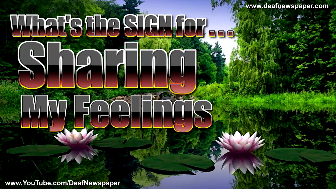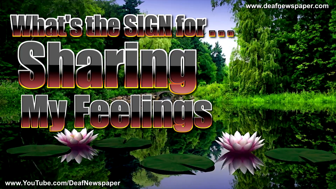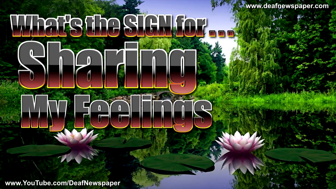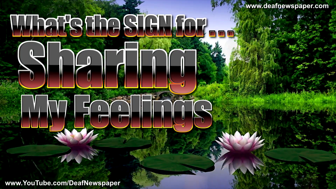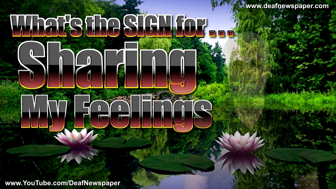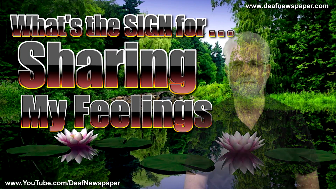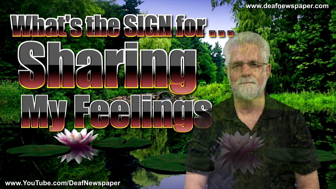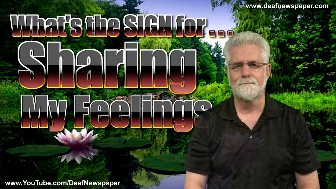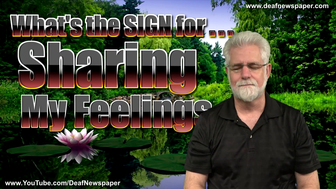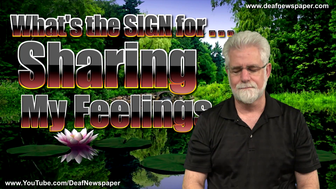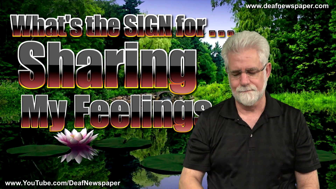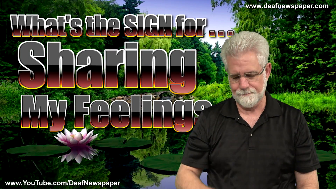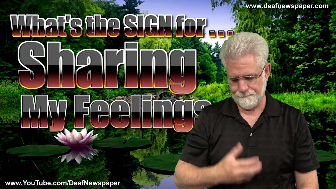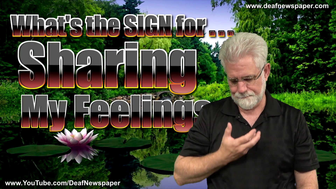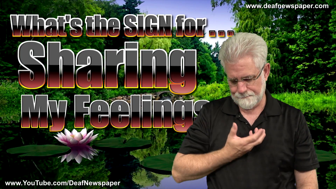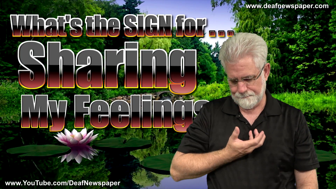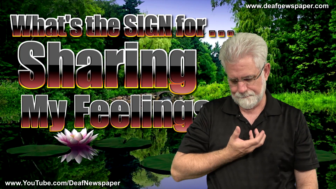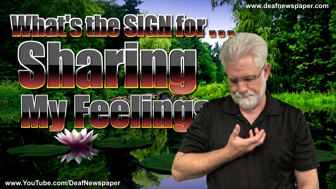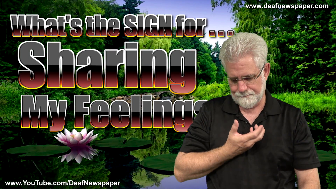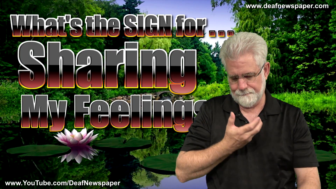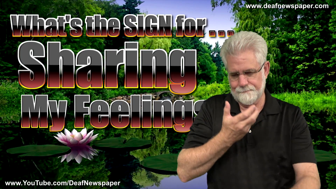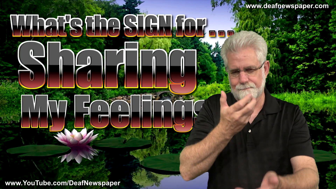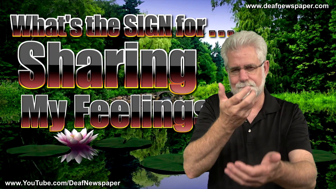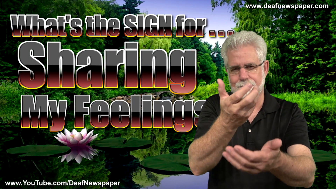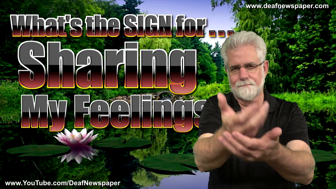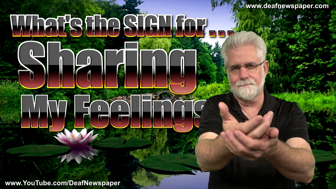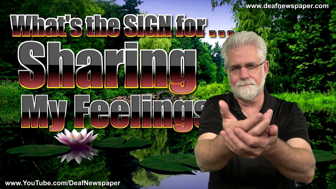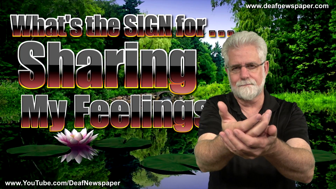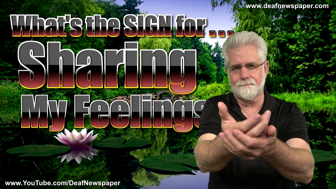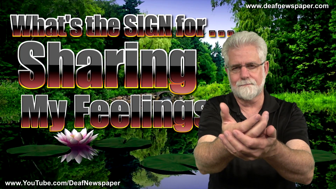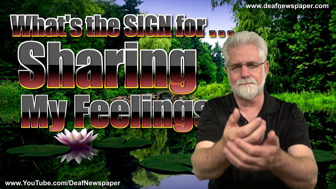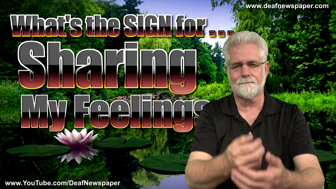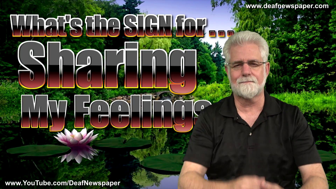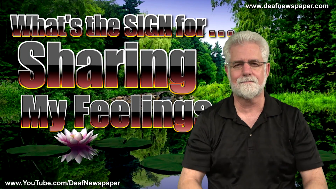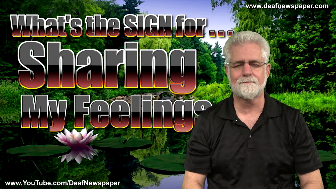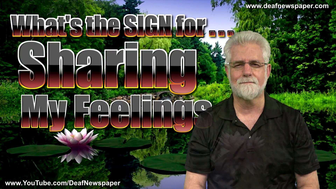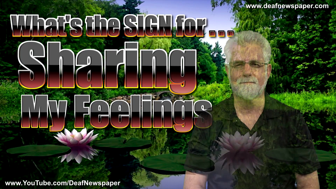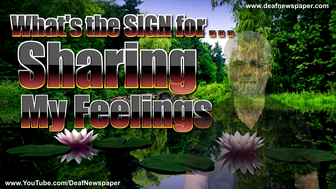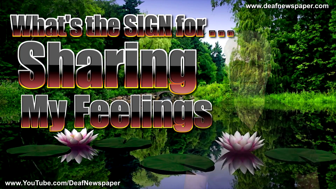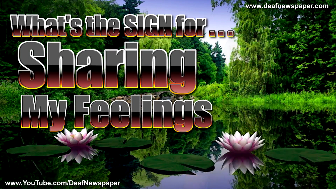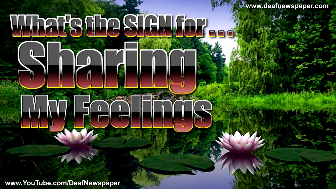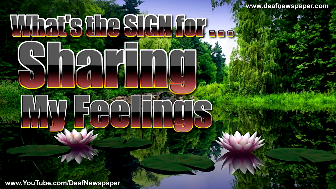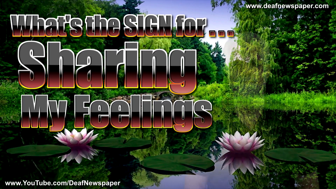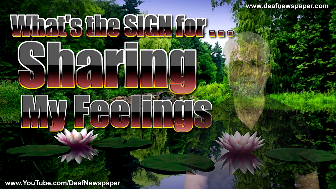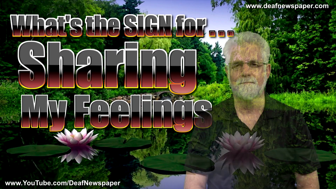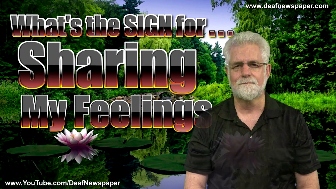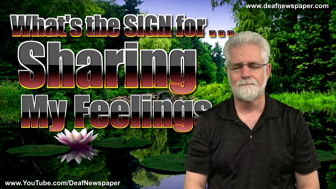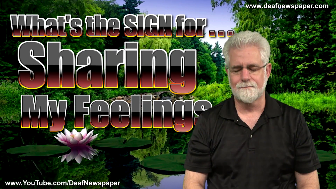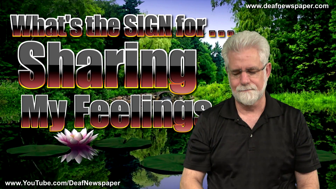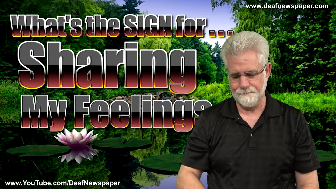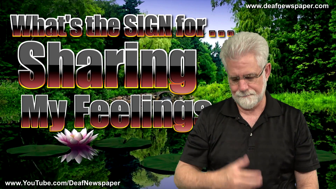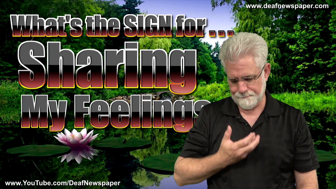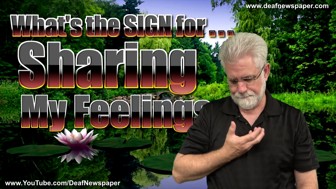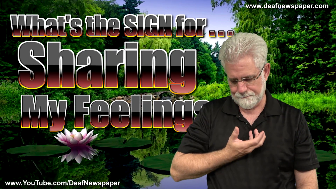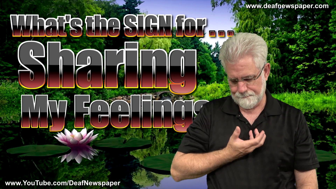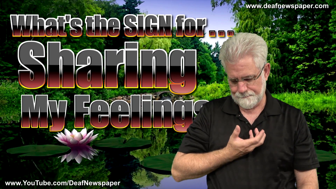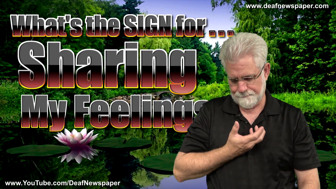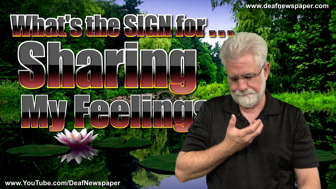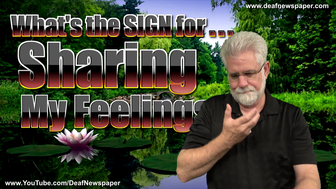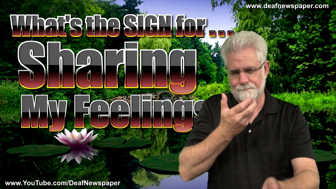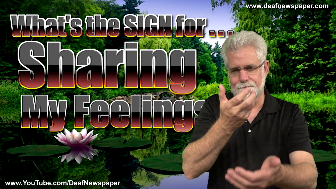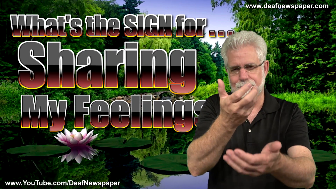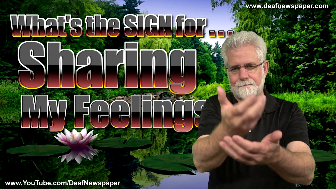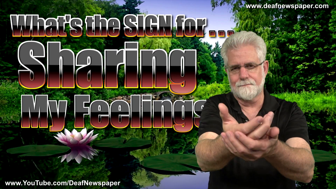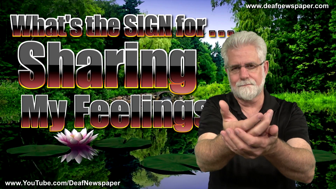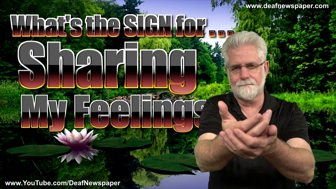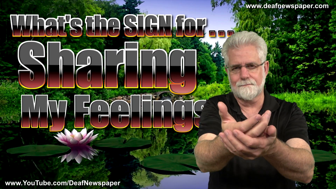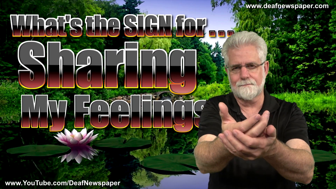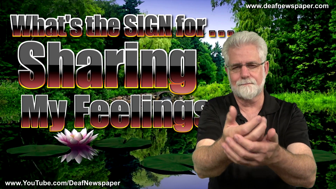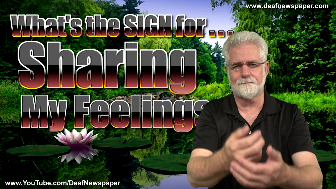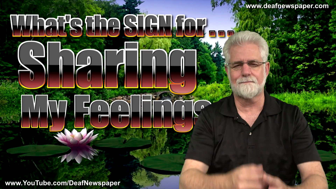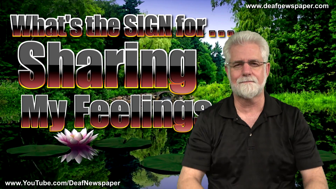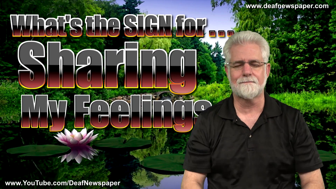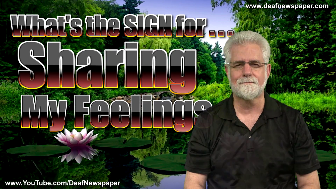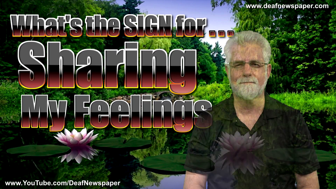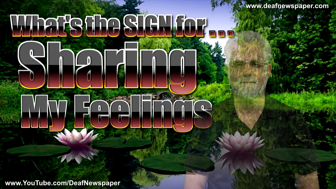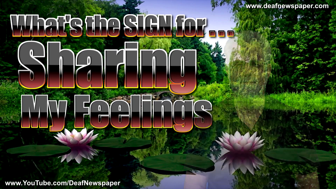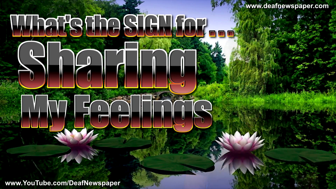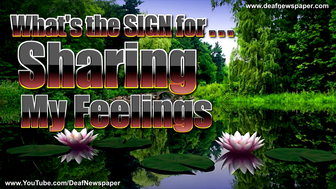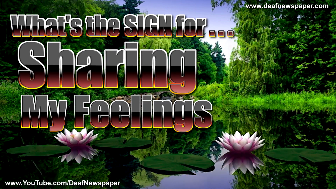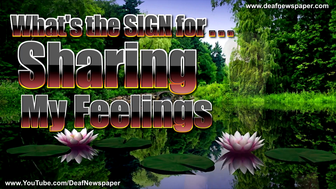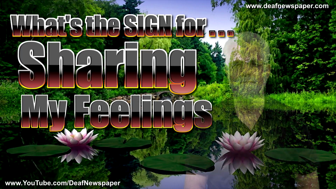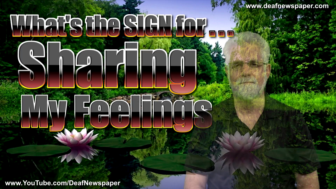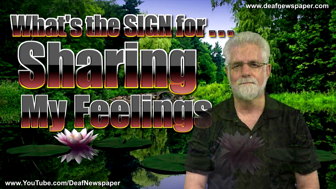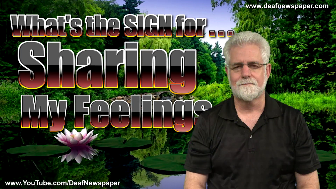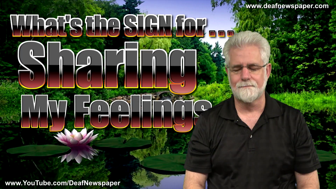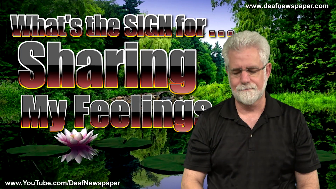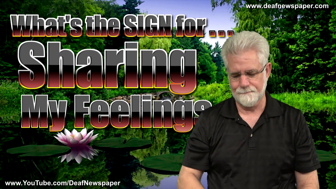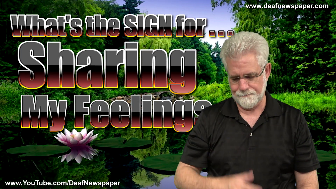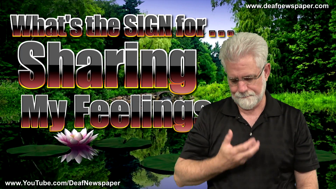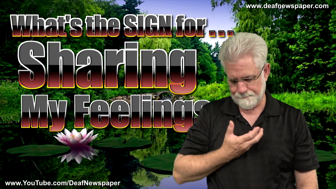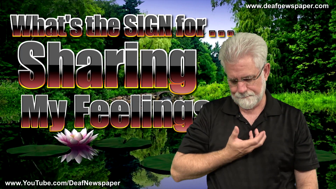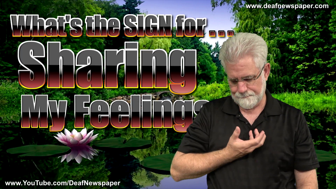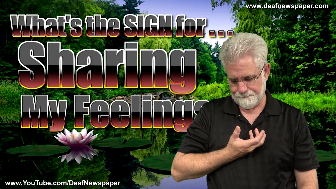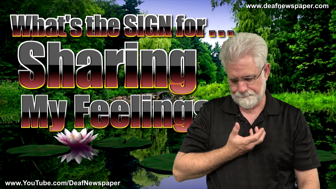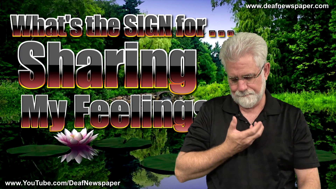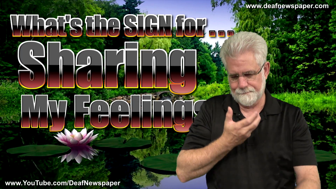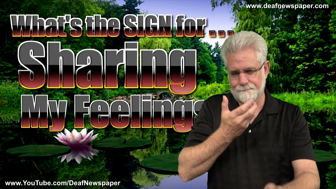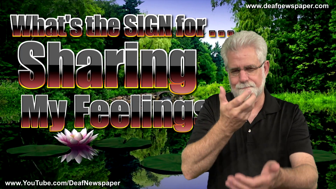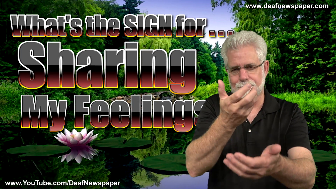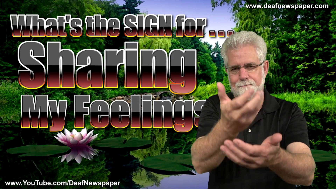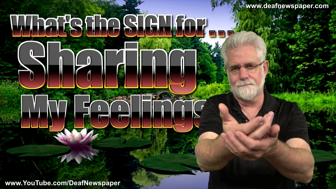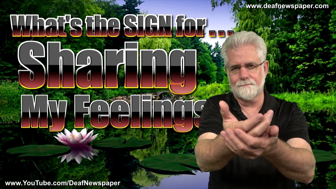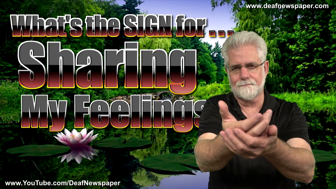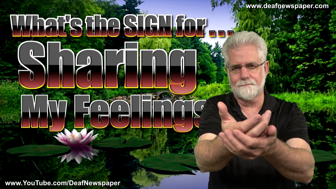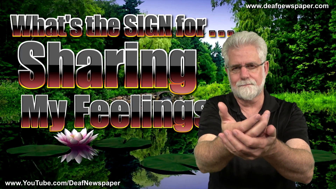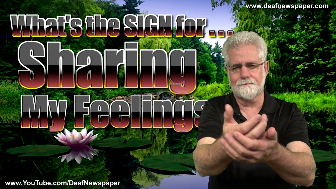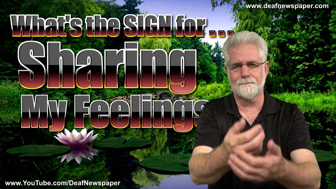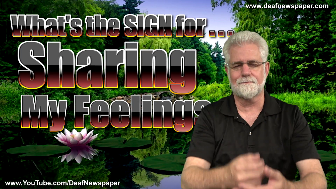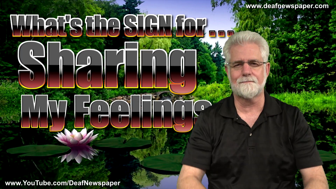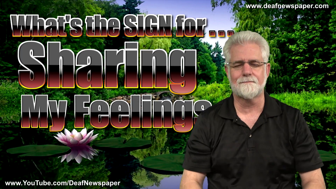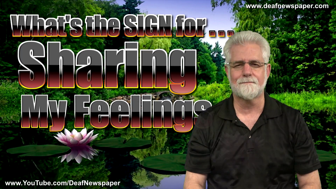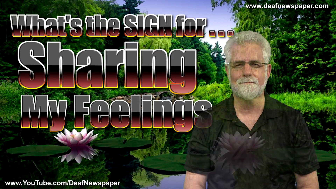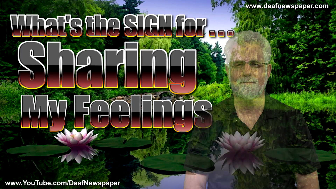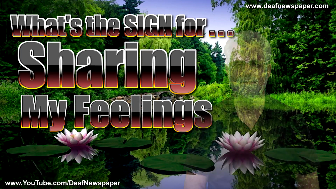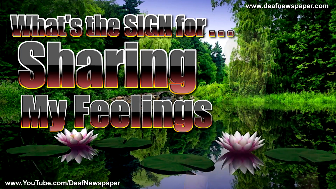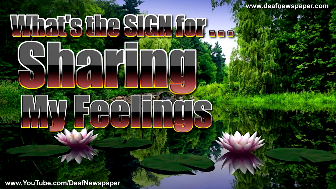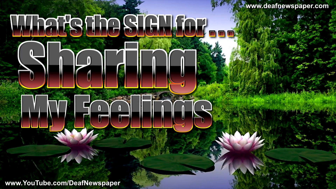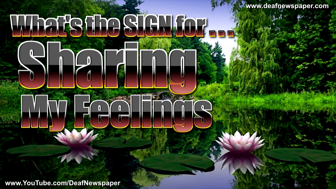SHARING MY FEELINGS